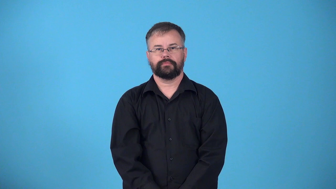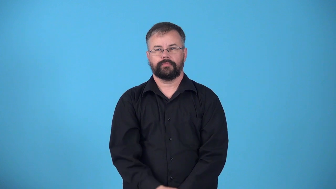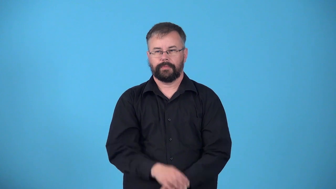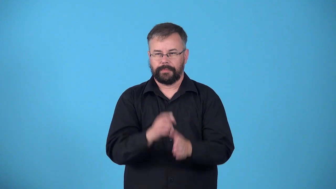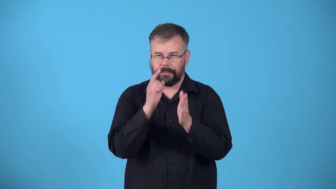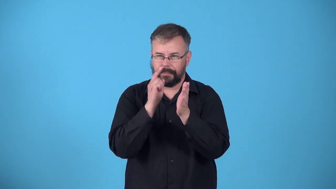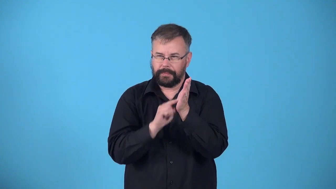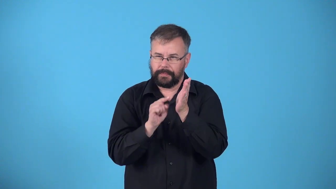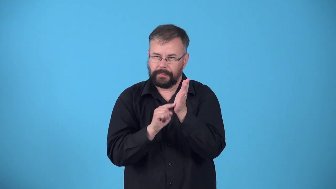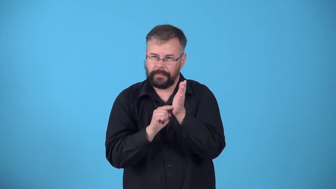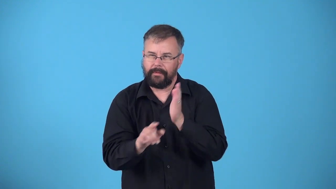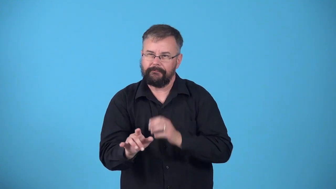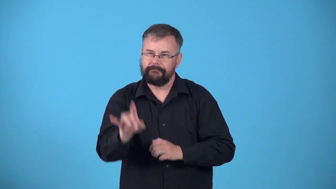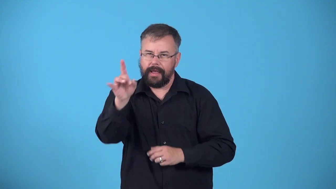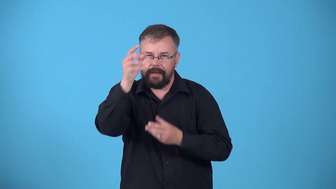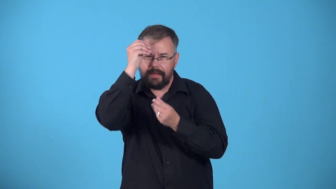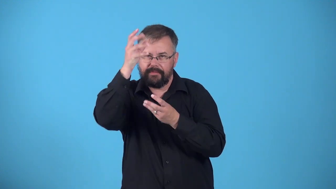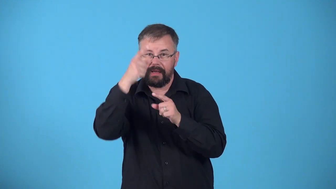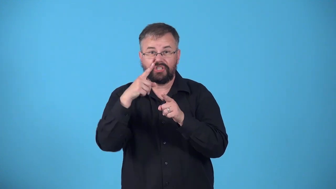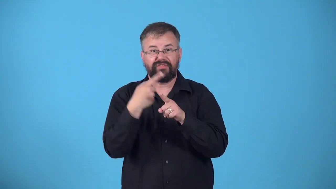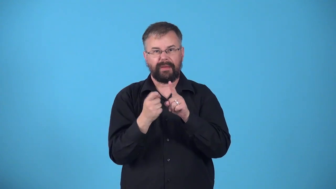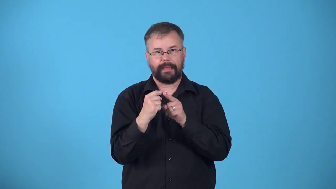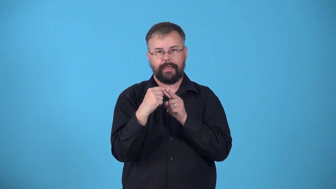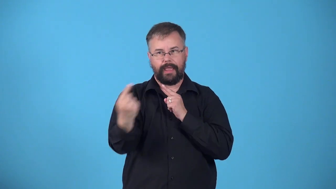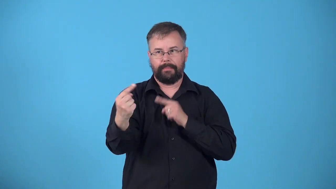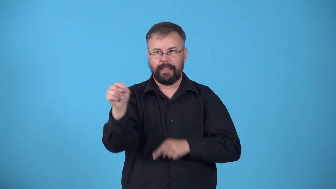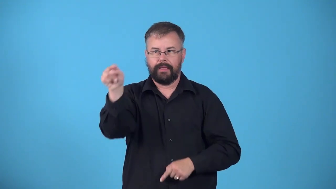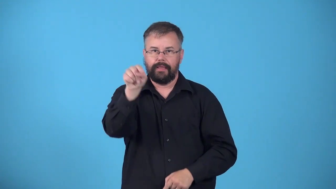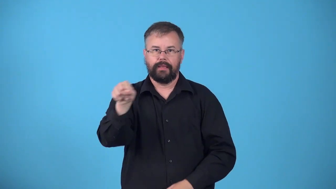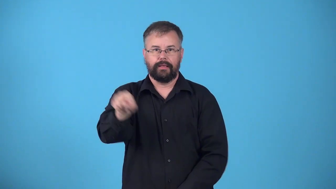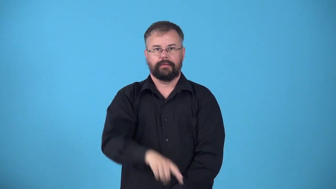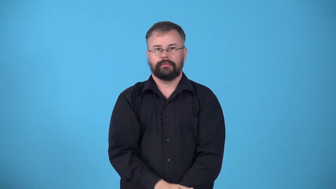intelligence